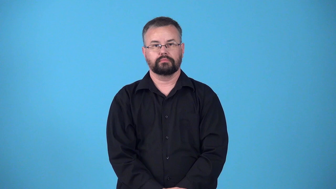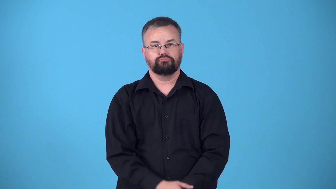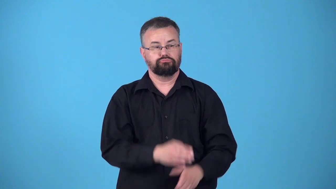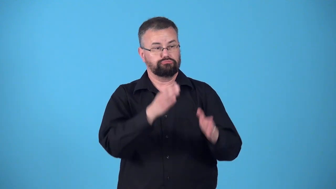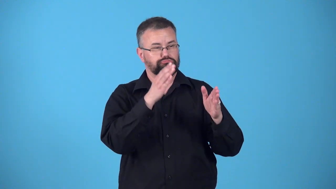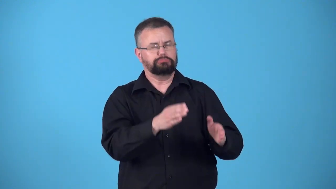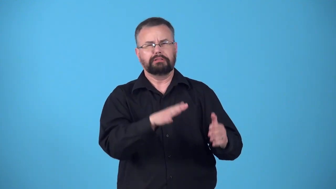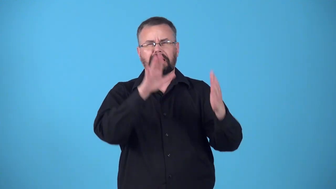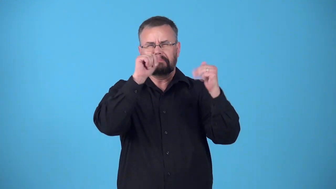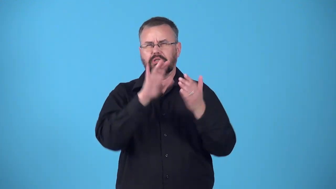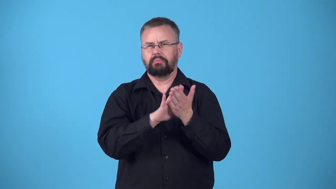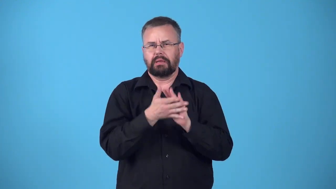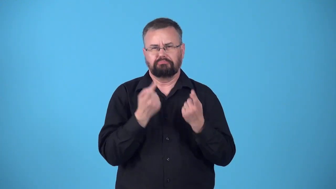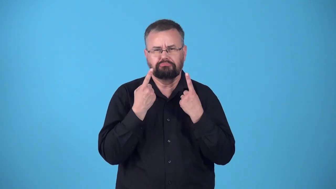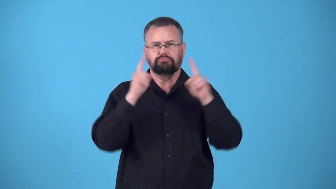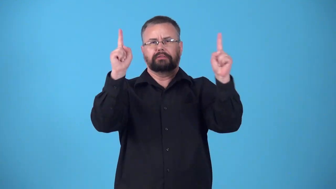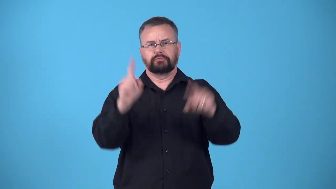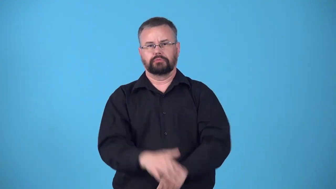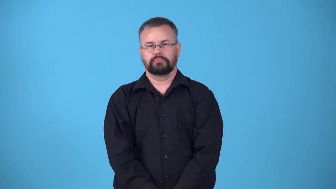great white hope